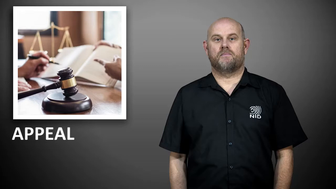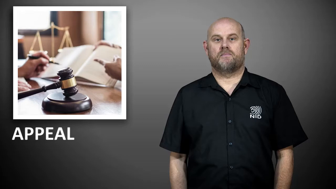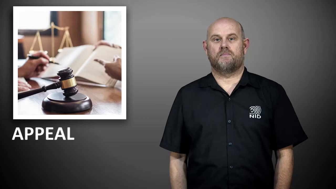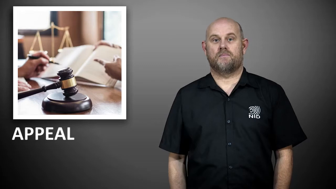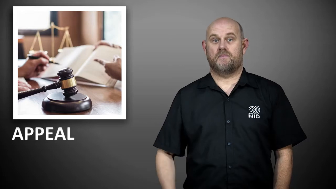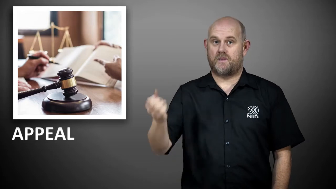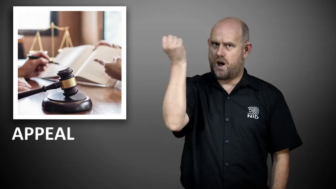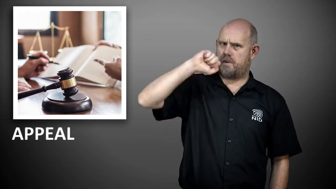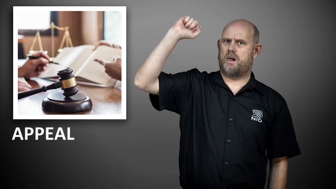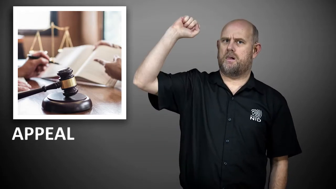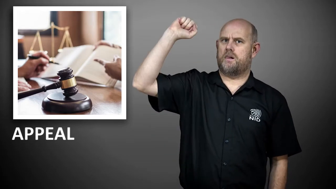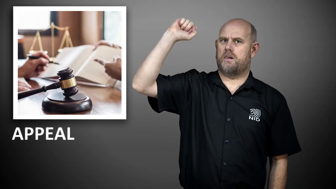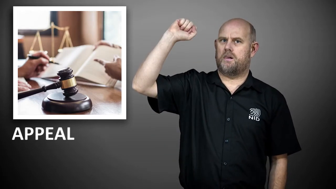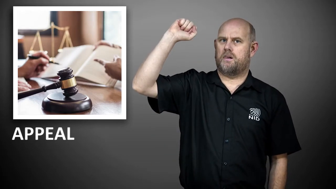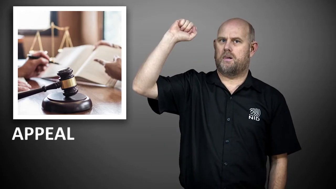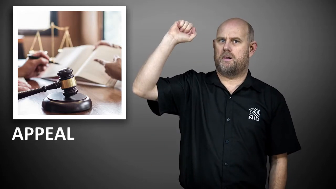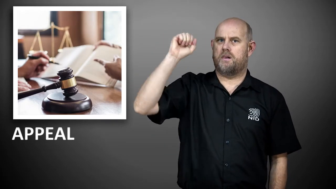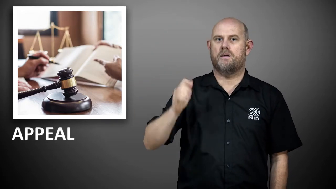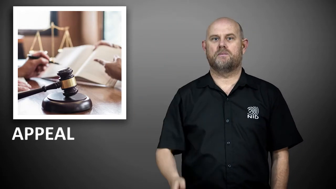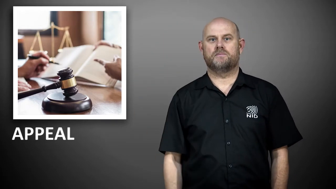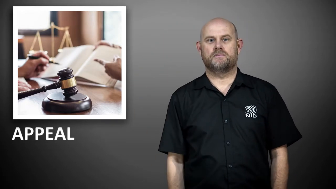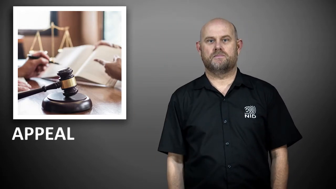Appeal